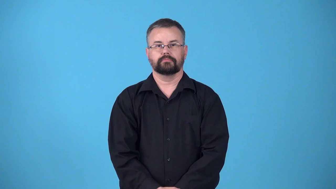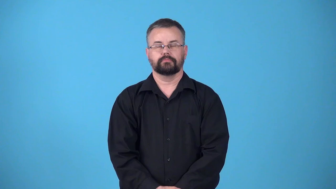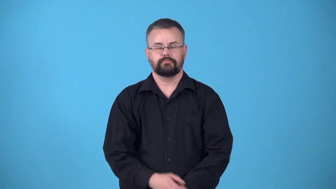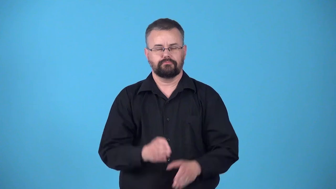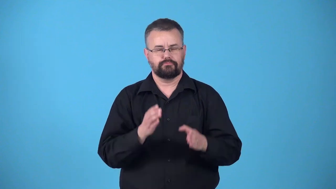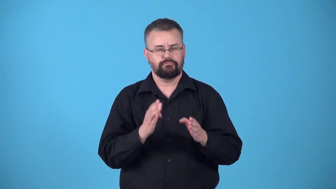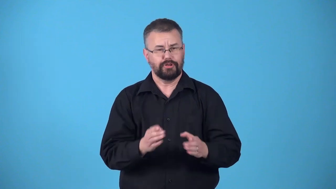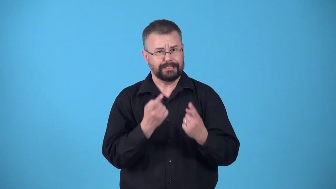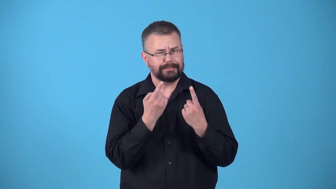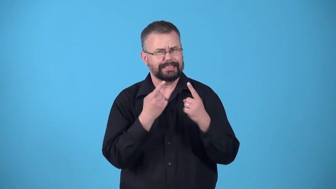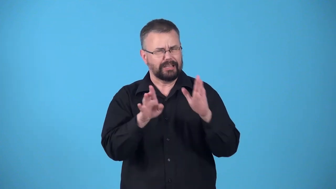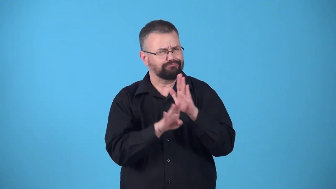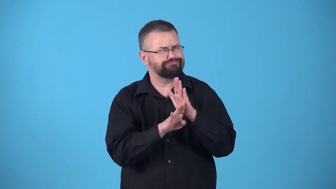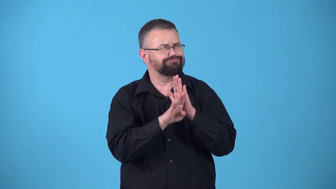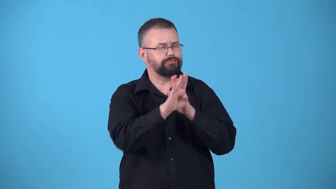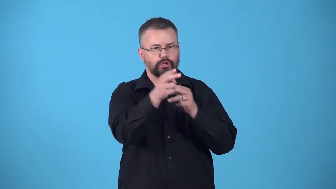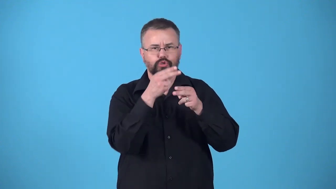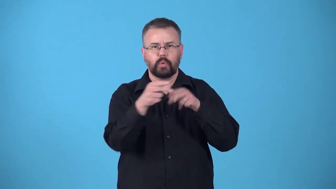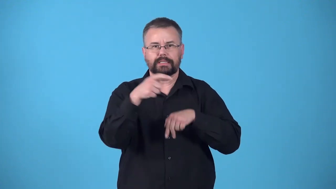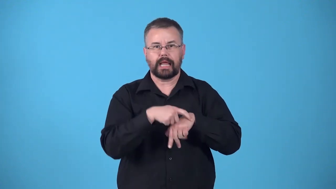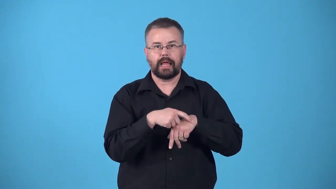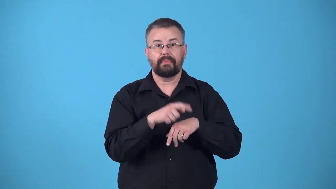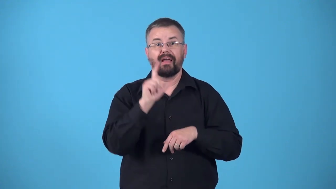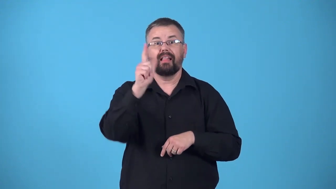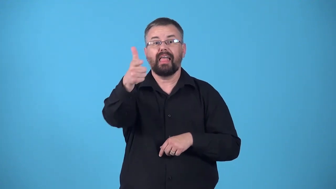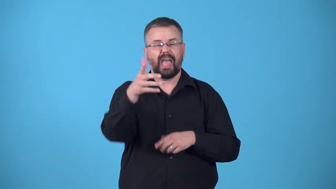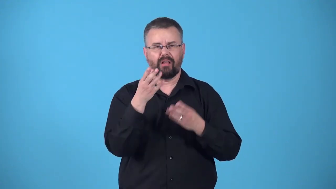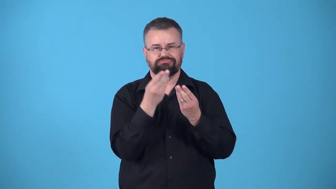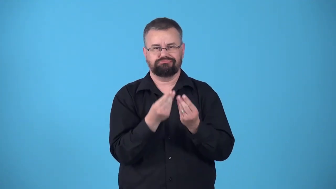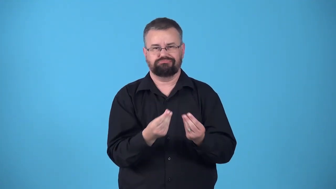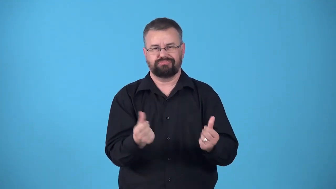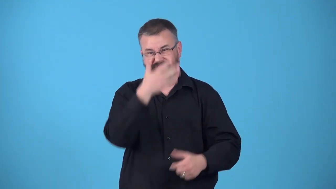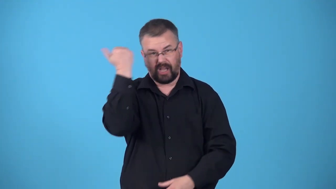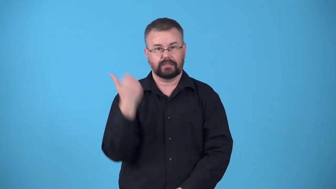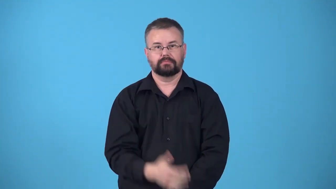flash in the pan